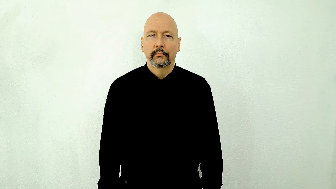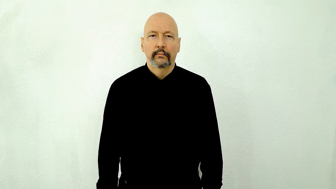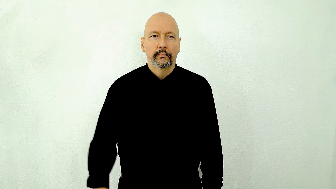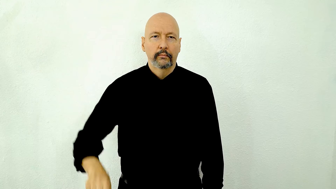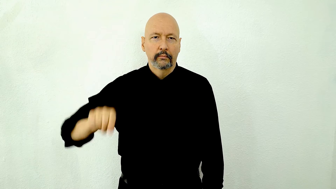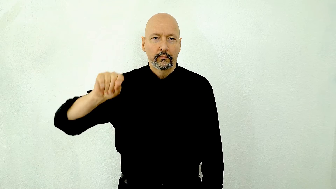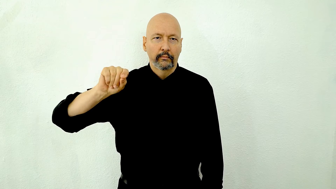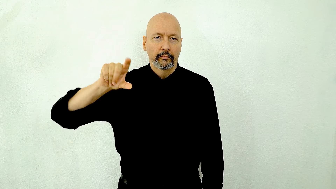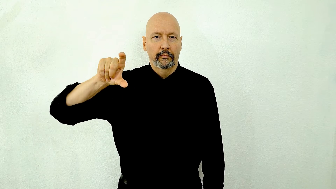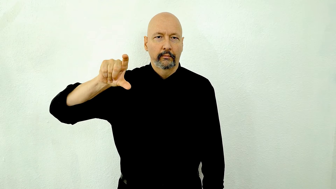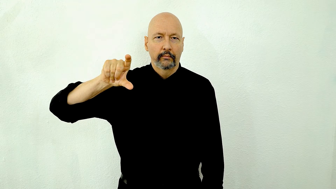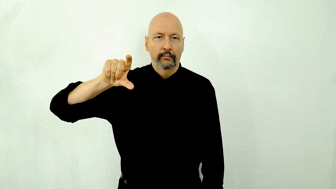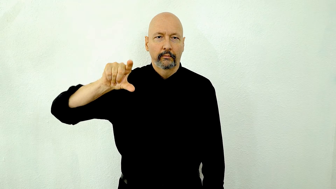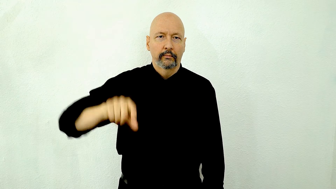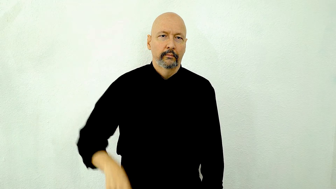CAPITALIZE, capital, capitalization version-G-to-L[depiction small-thing-become-taller/classifier-G]